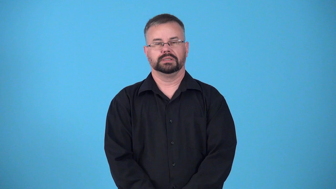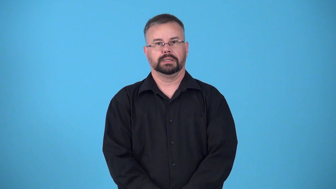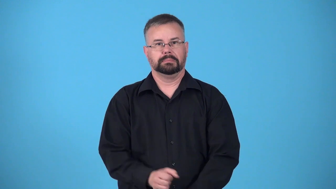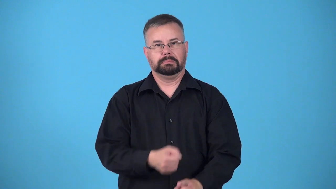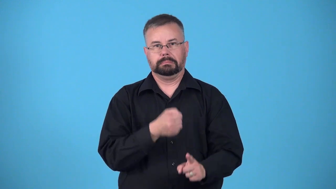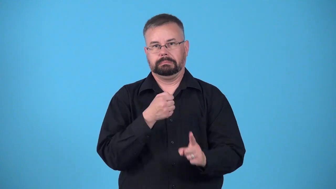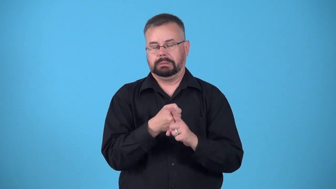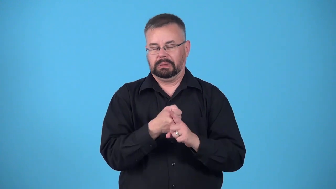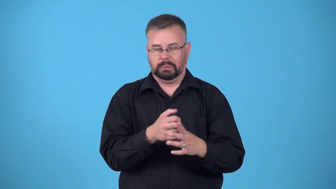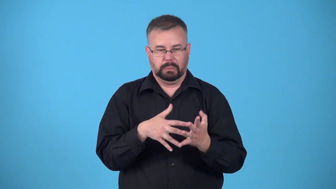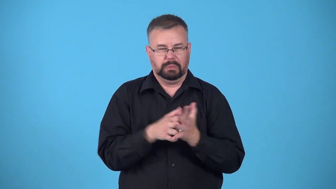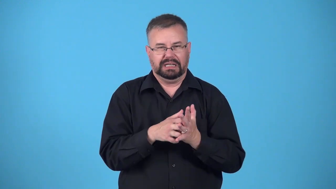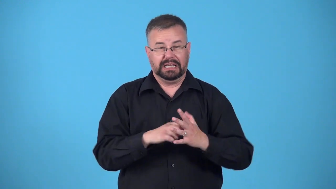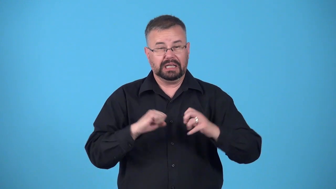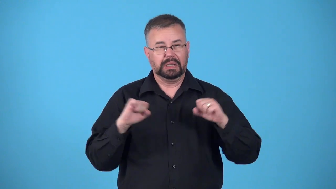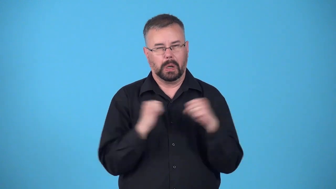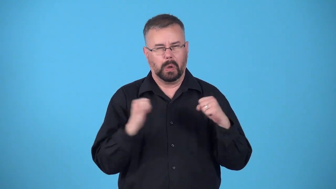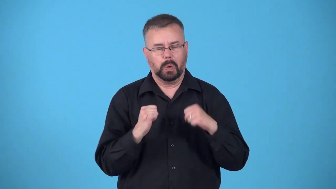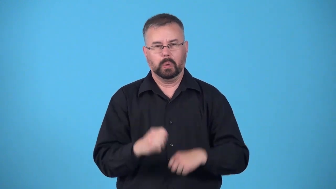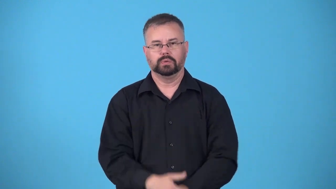shock